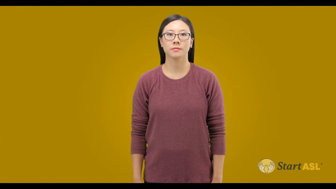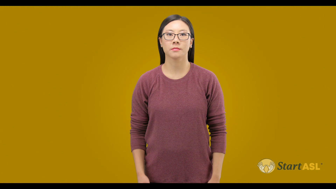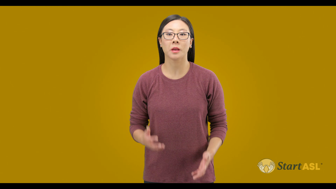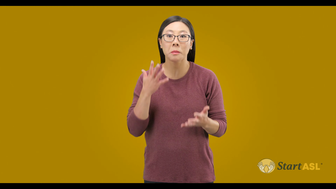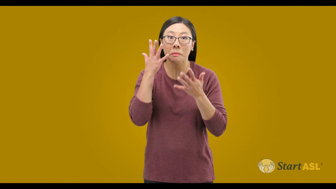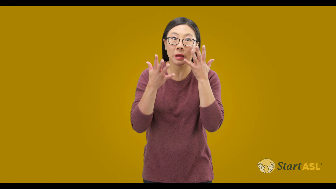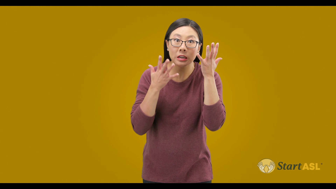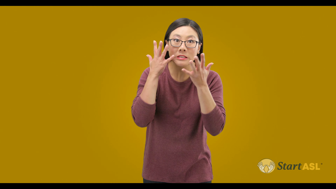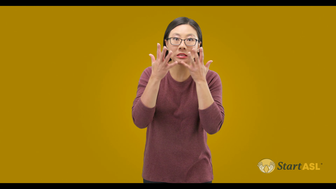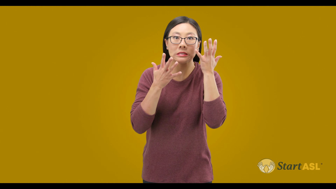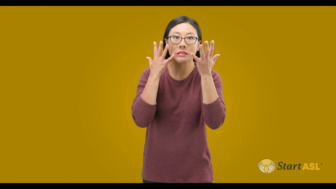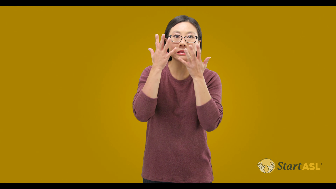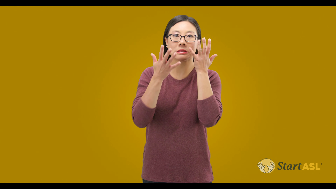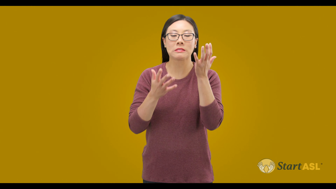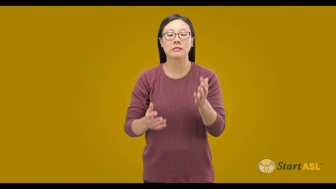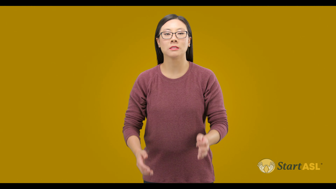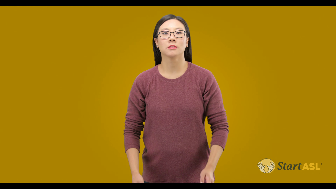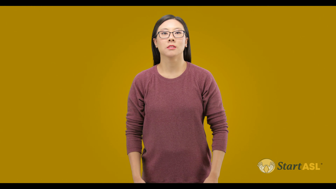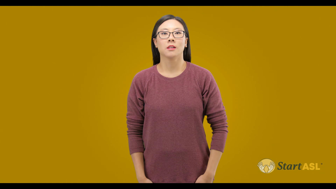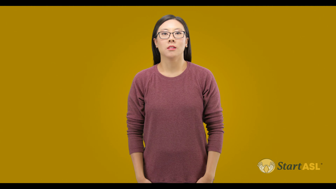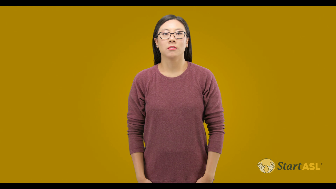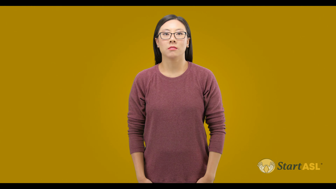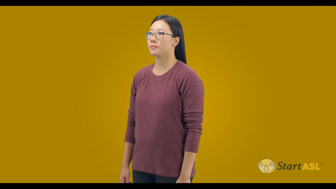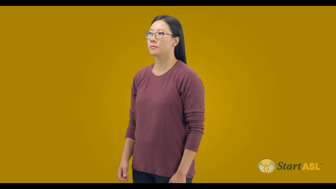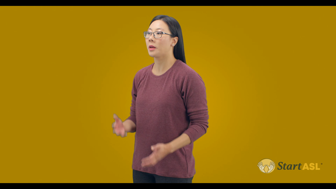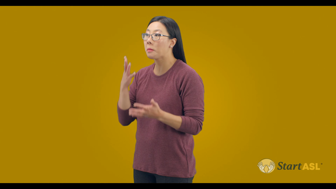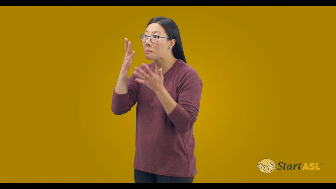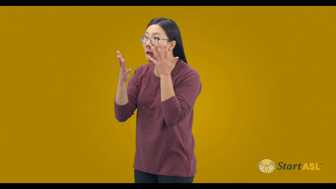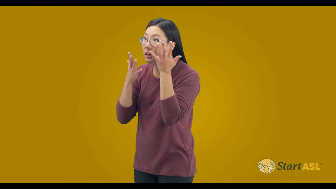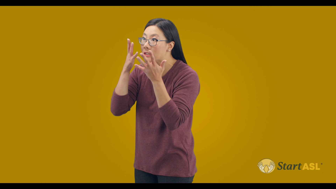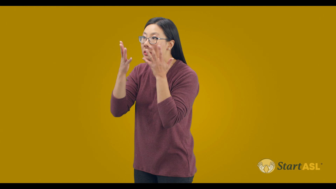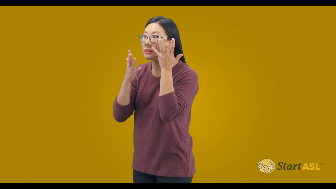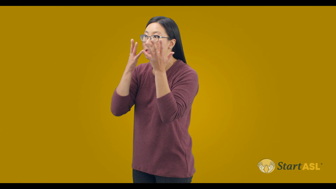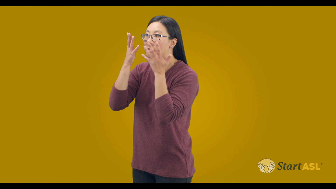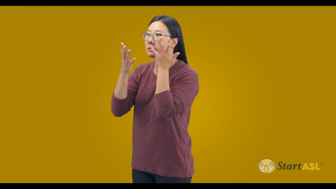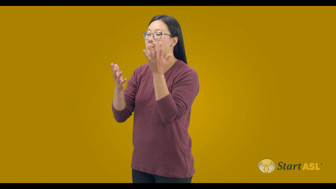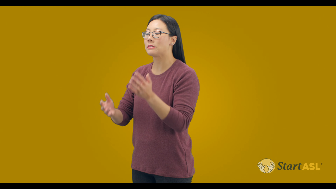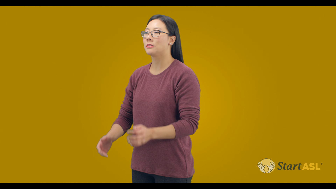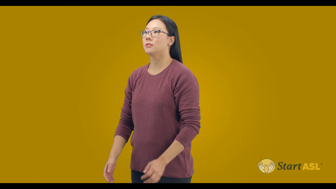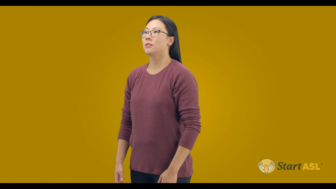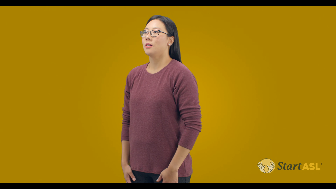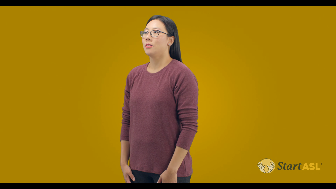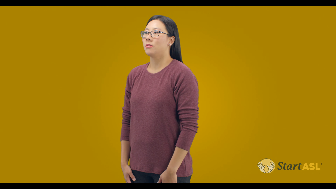embarassed